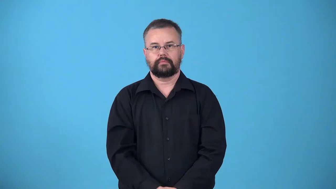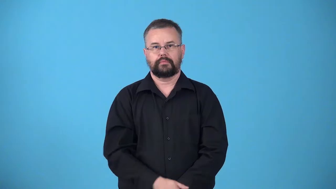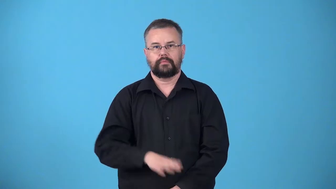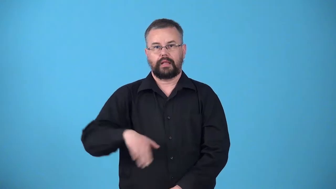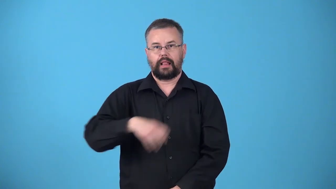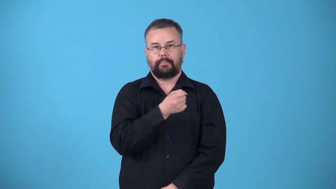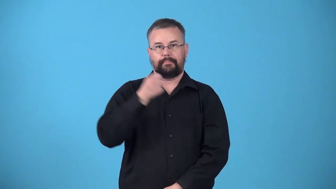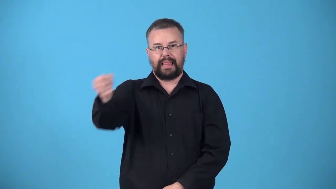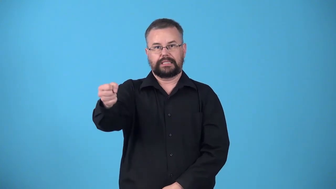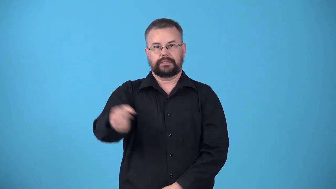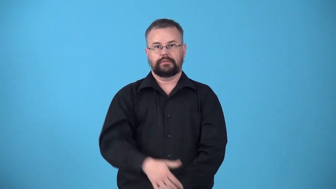unplaced